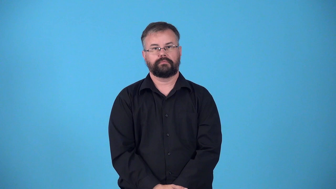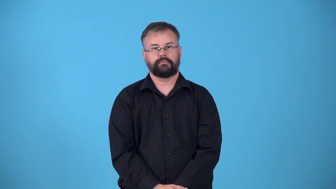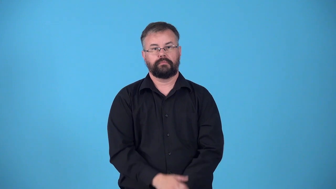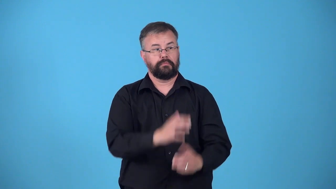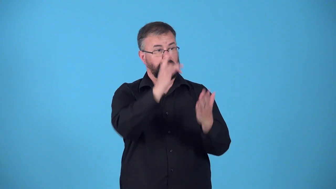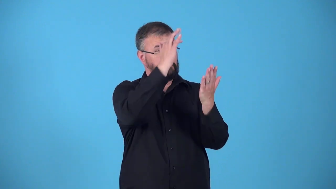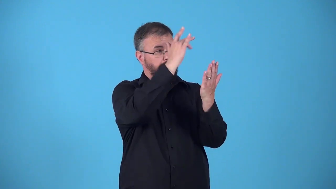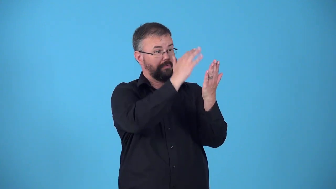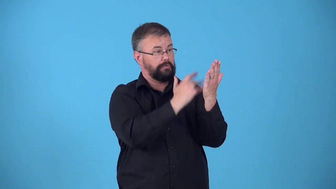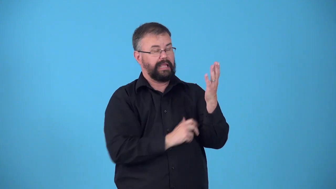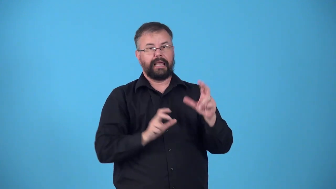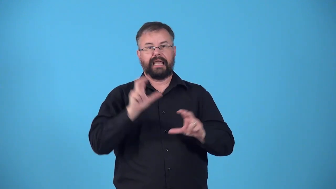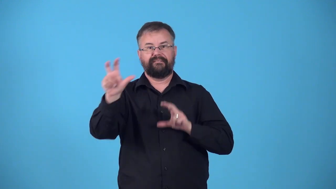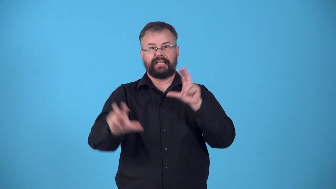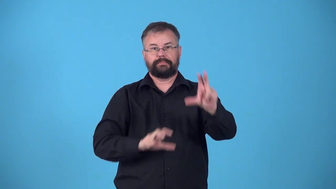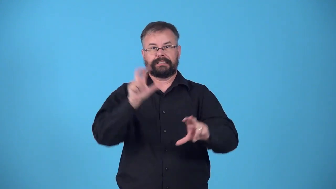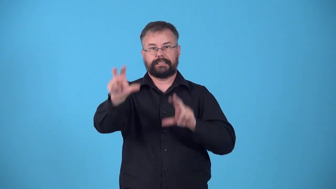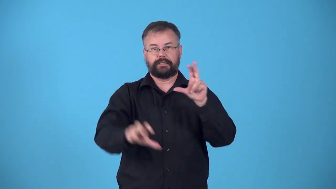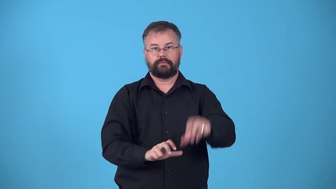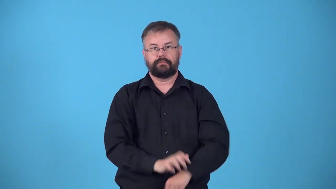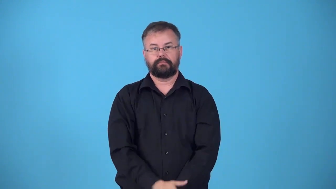investments portfolio